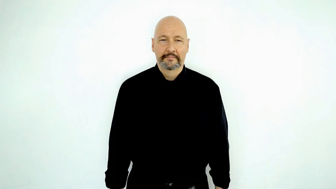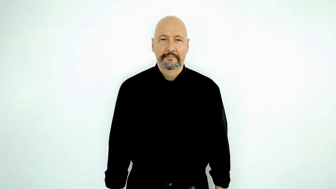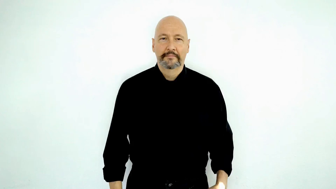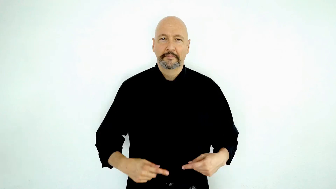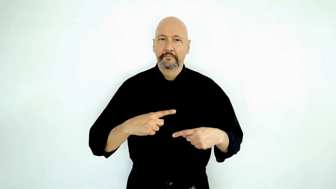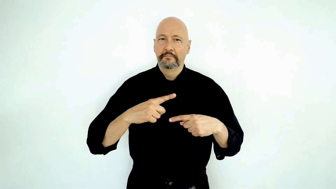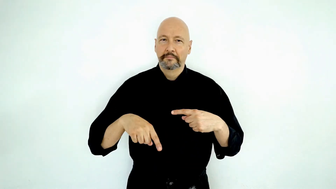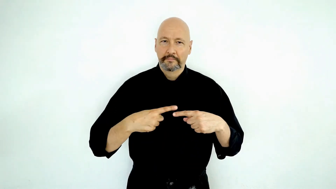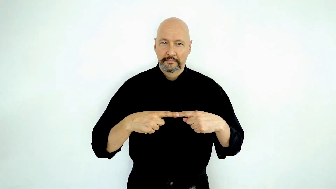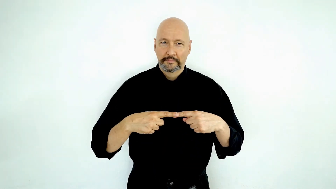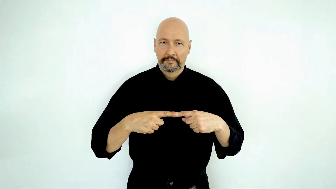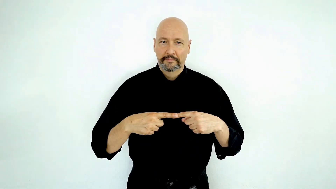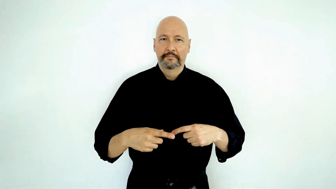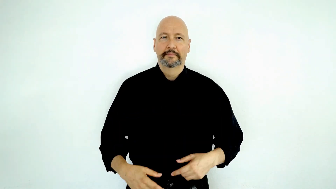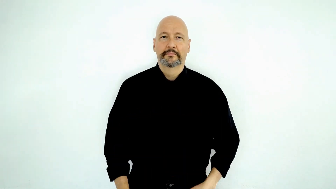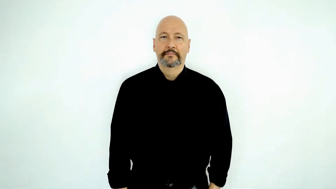regard [ABOUT/regarding]